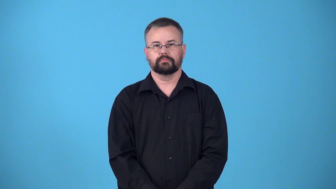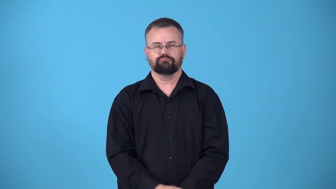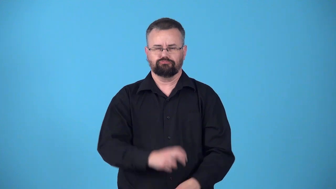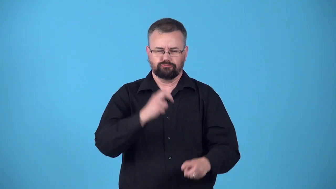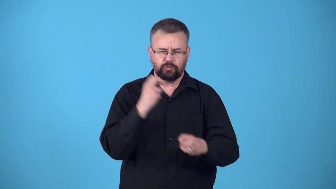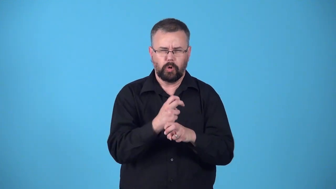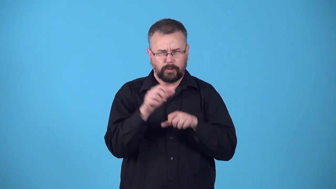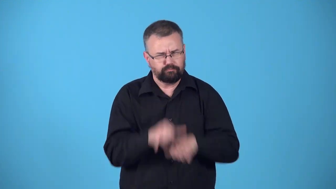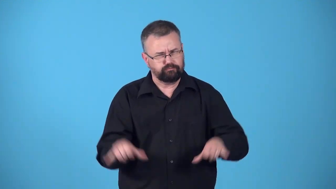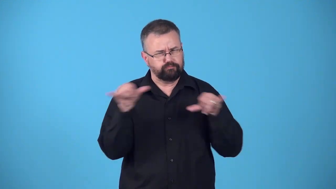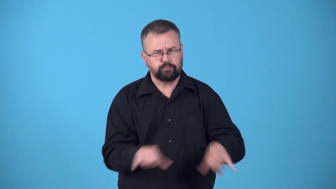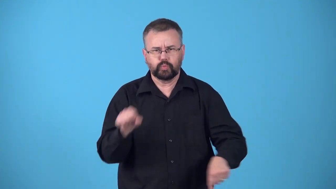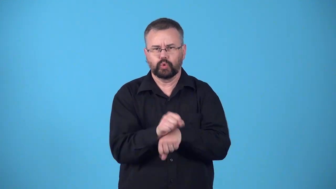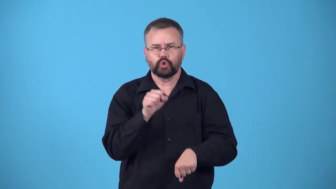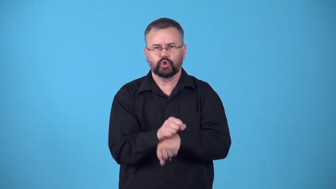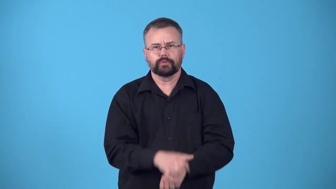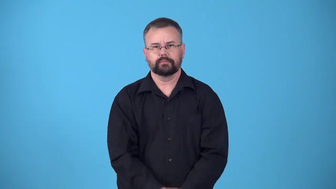donkey work